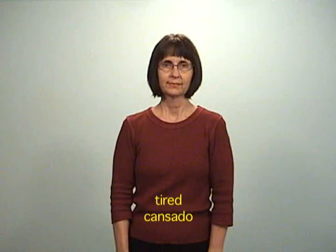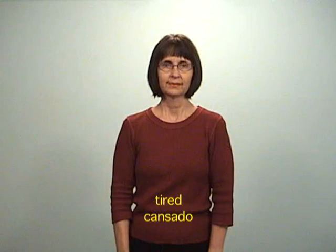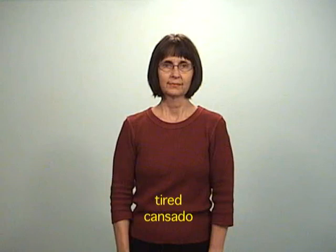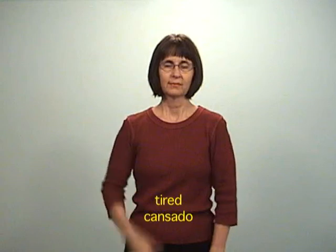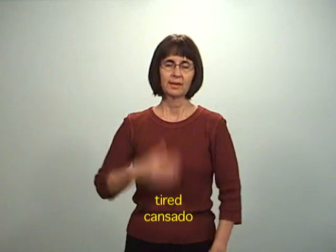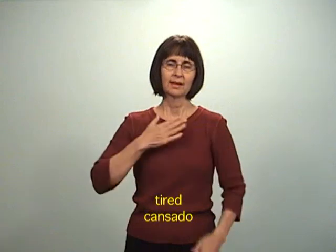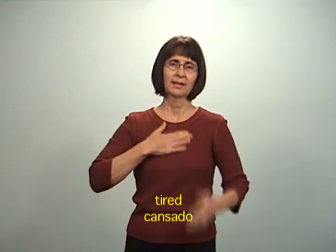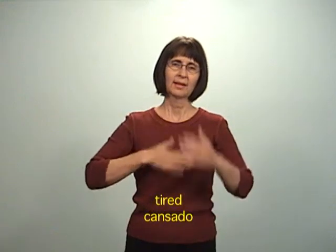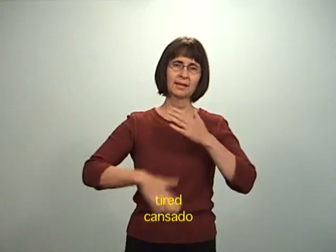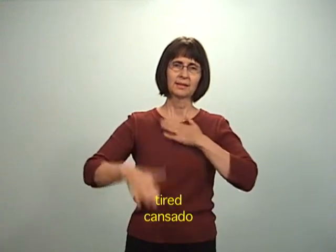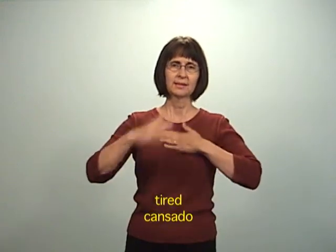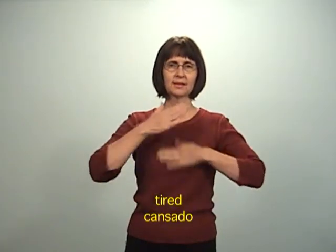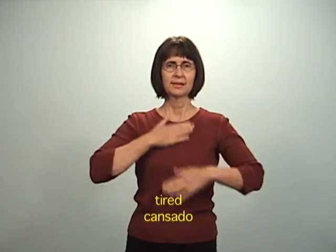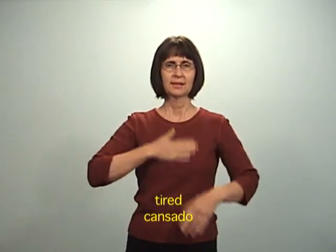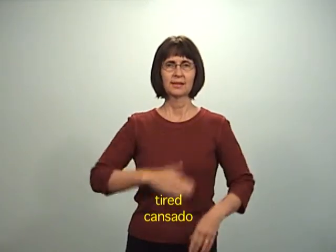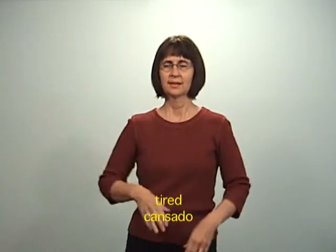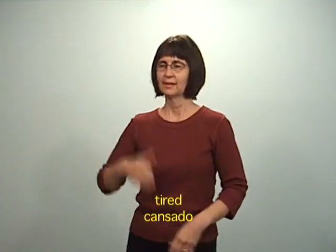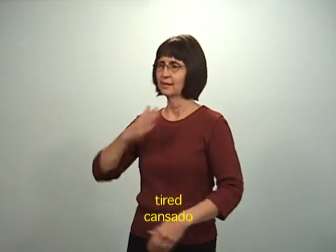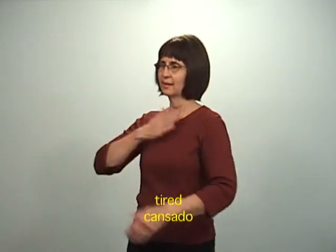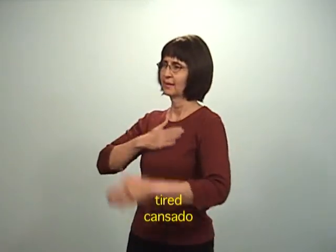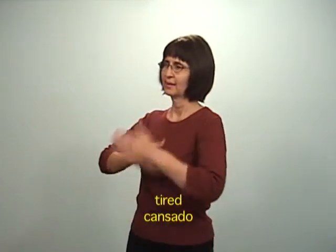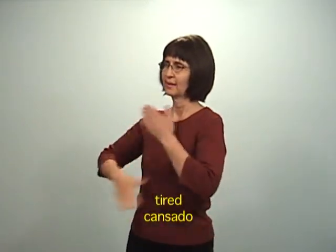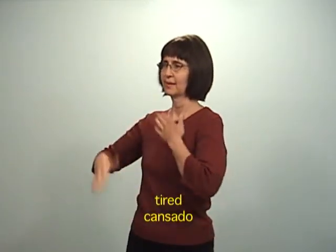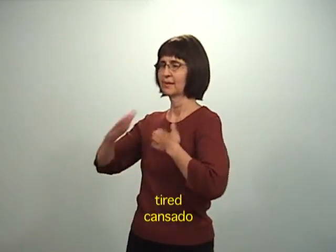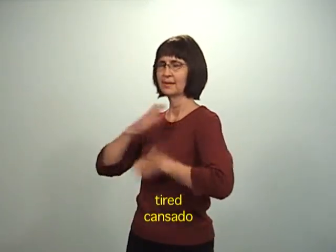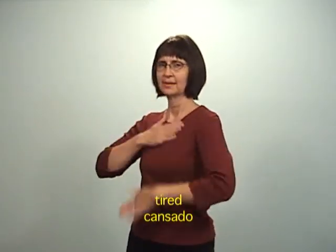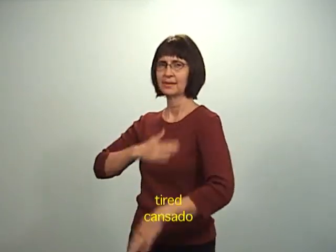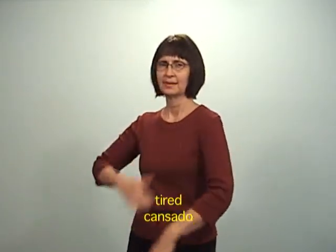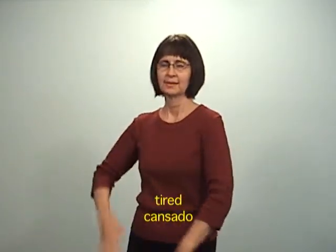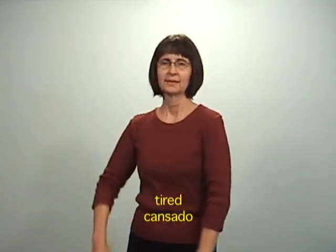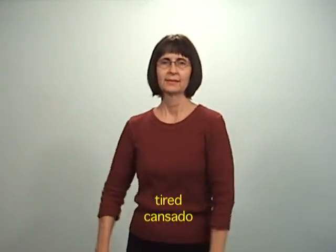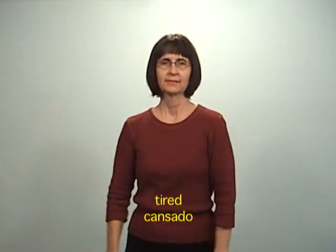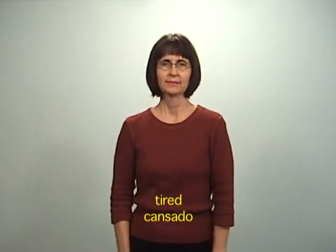Tired